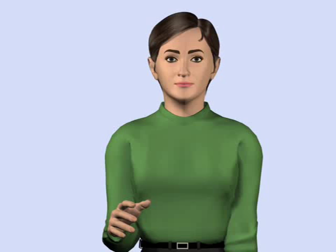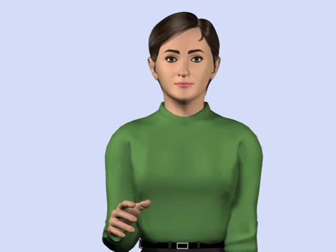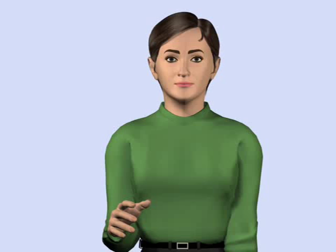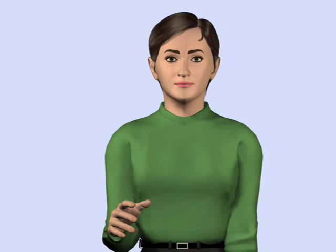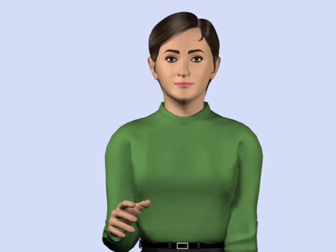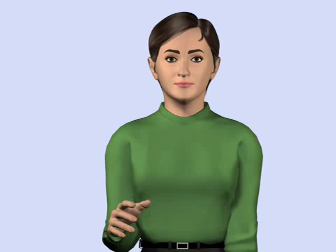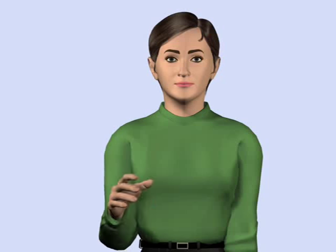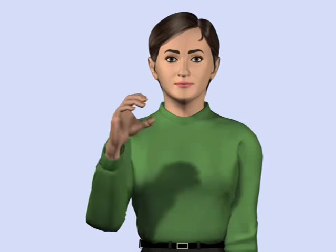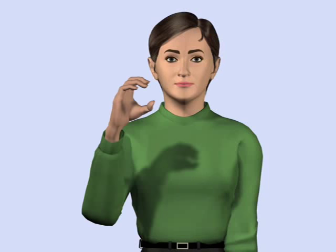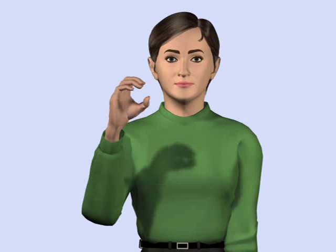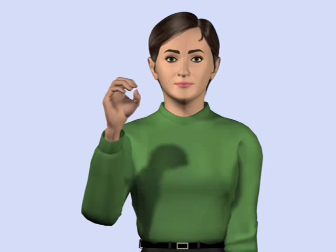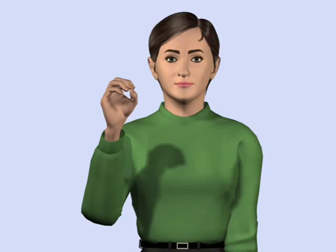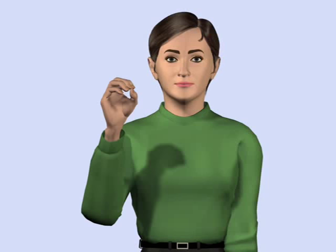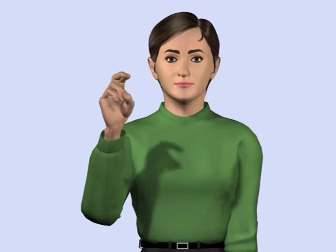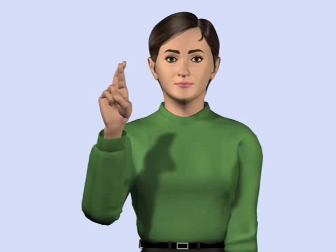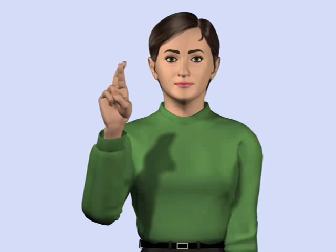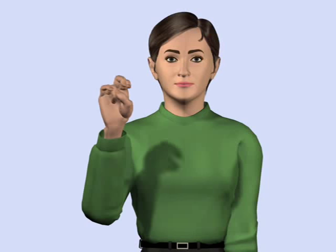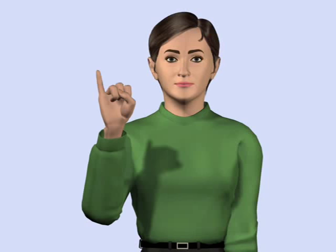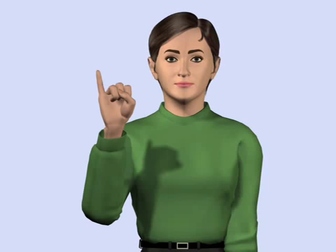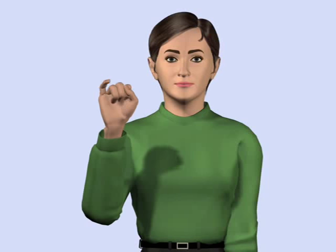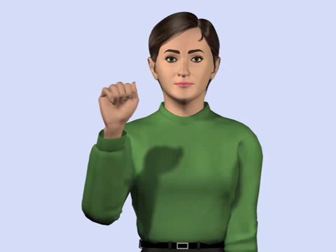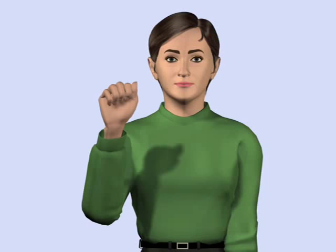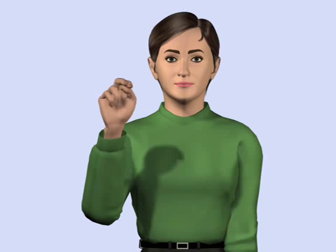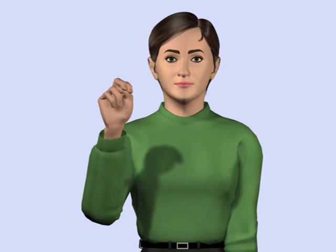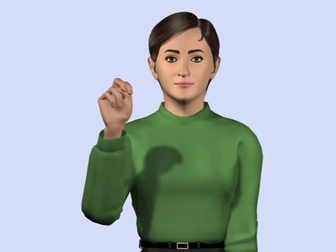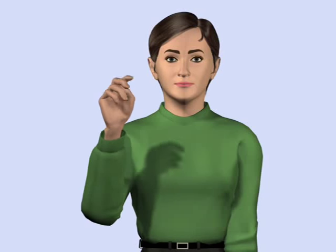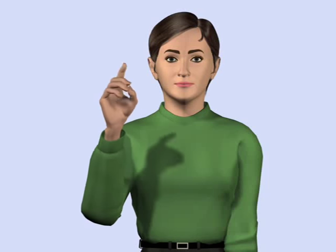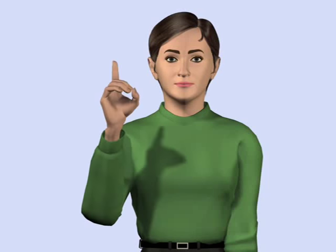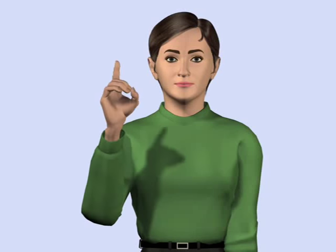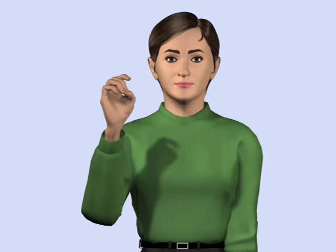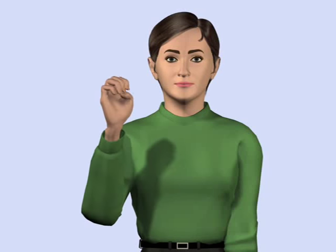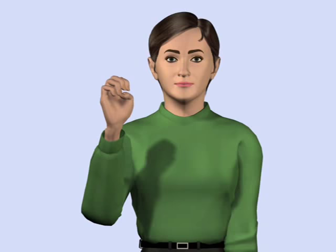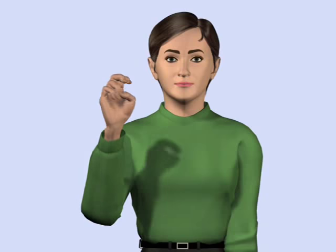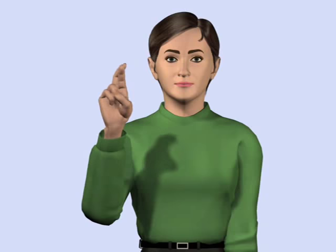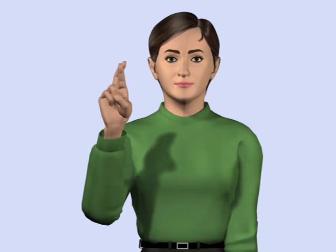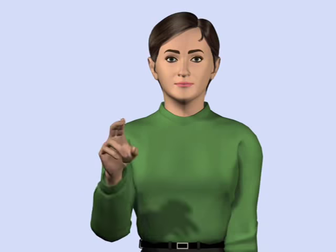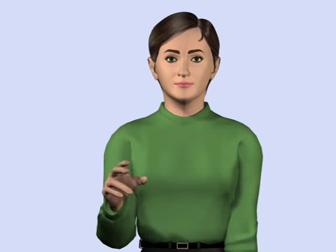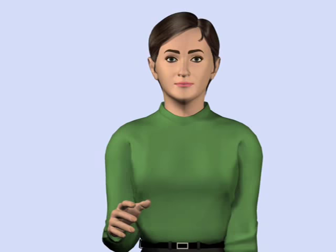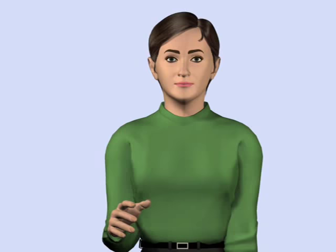coriander